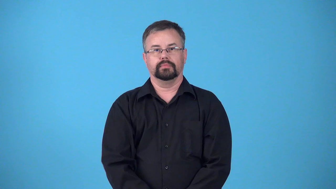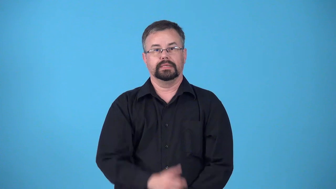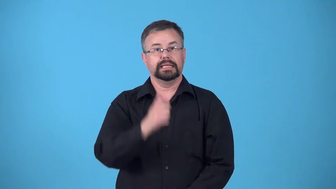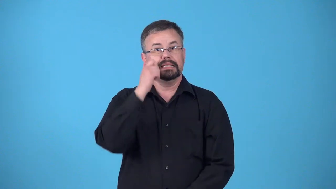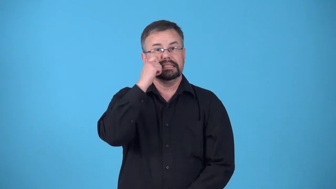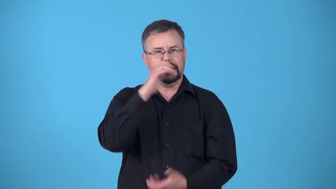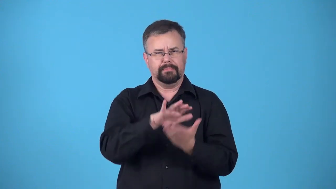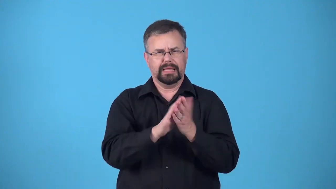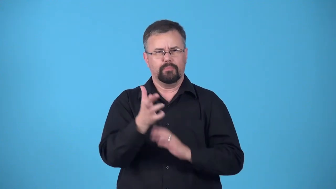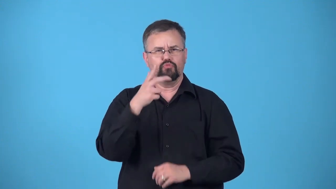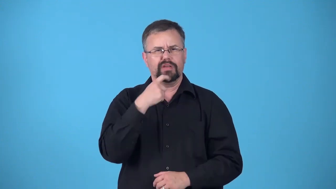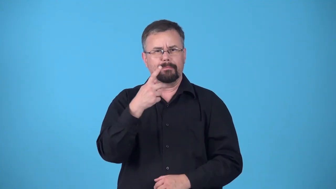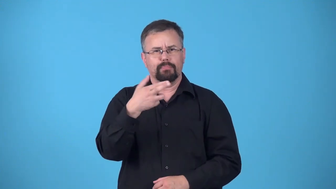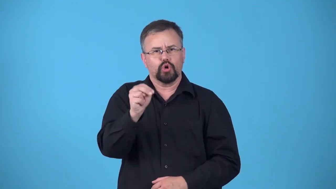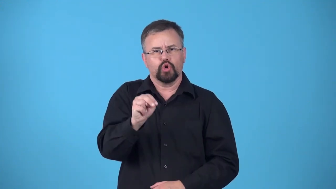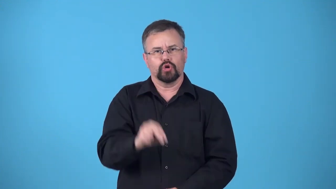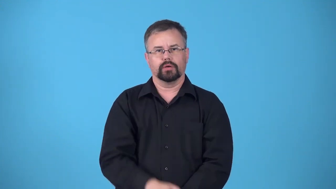burn